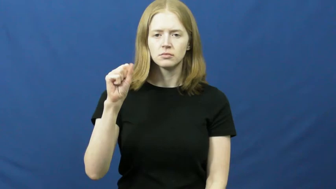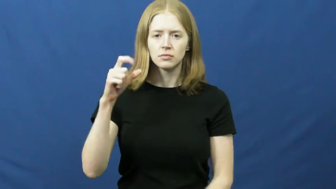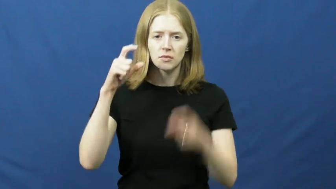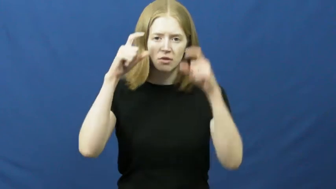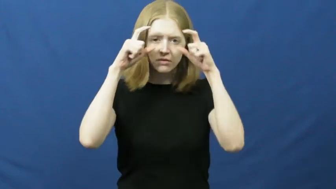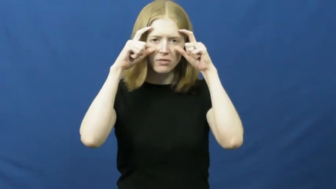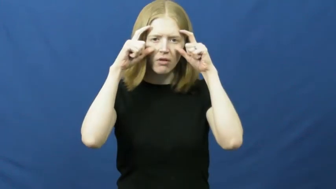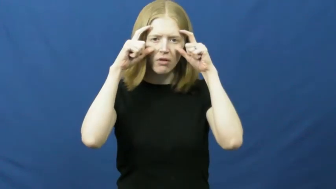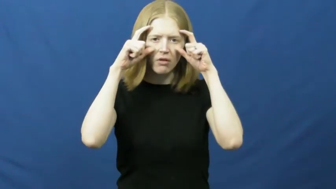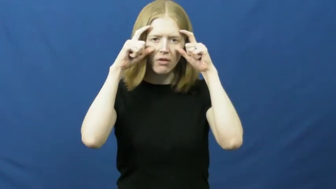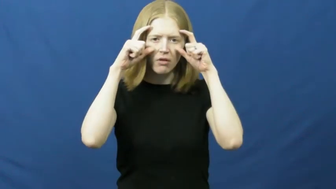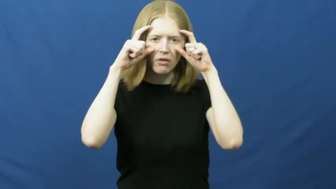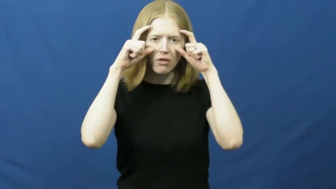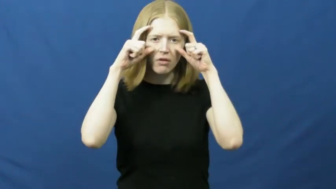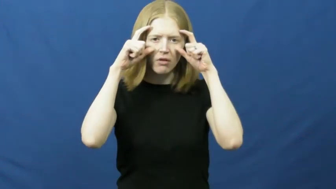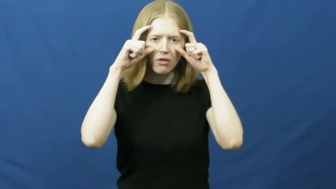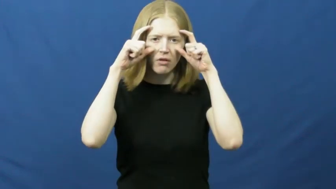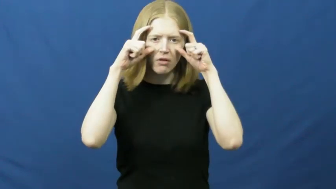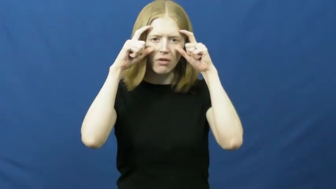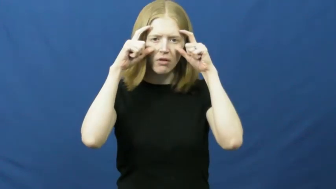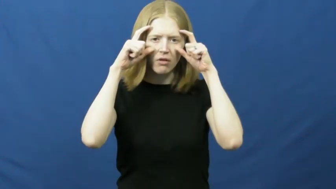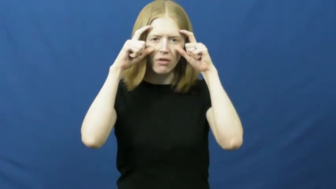mask-scuba